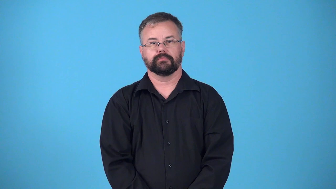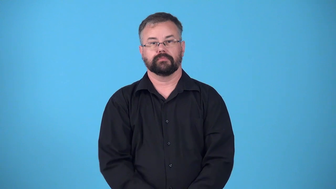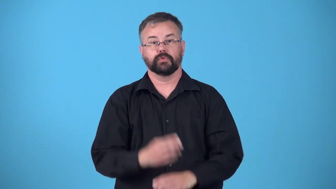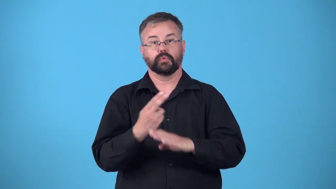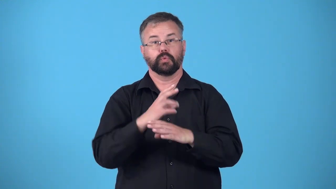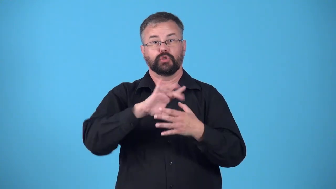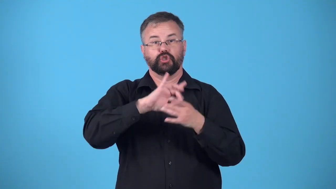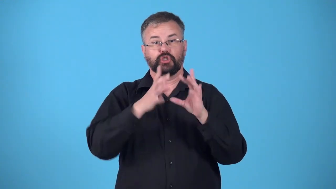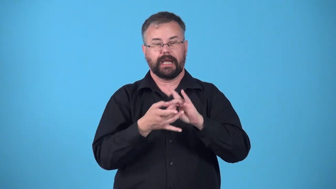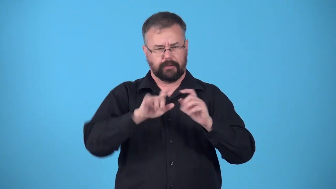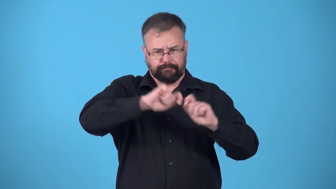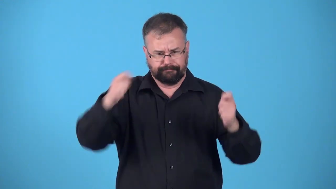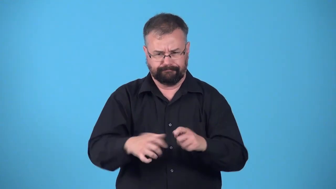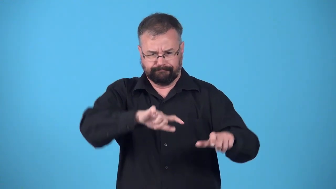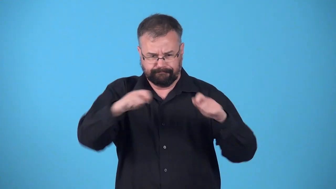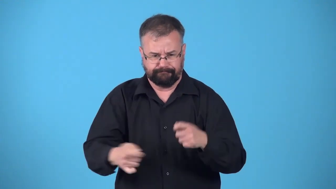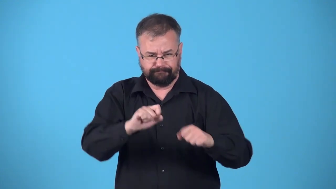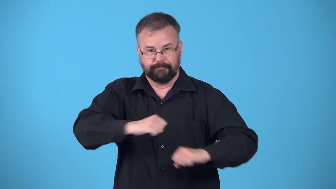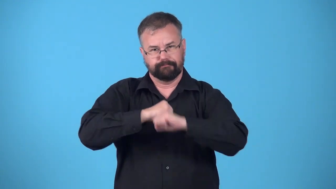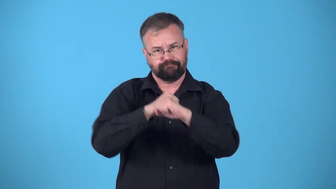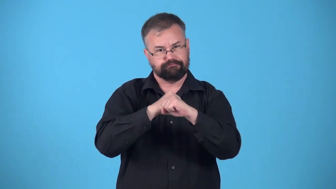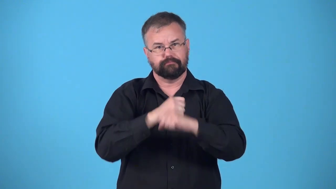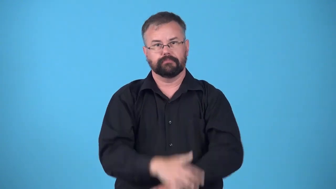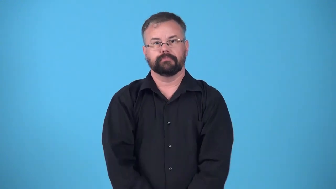chain up,chain down,chain